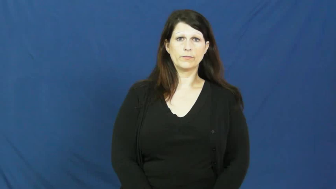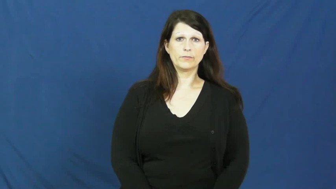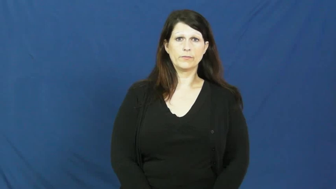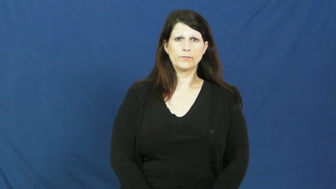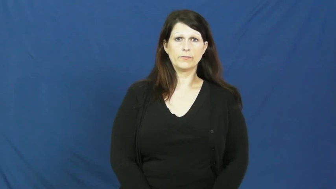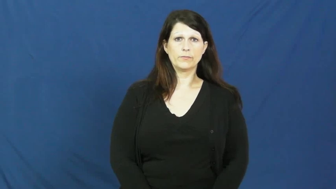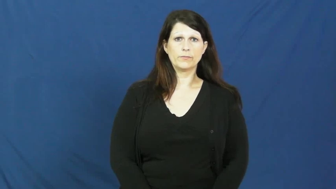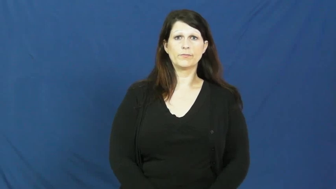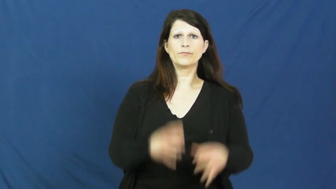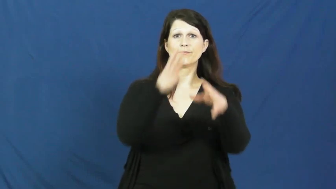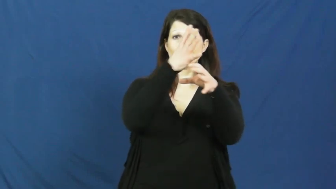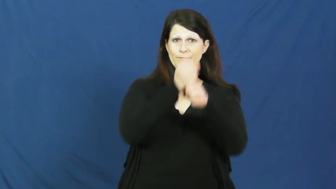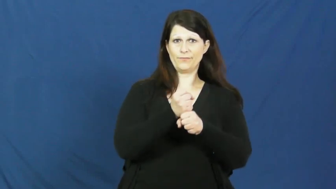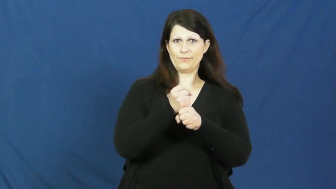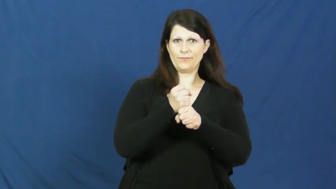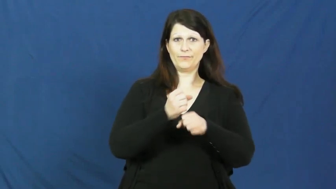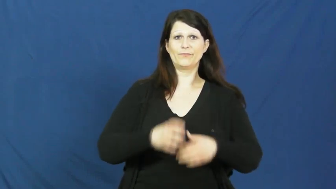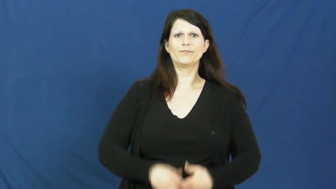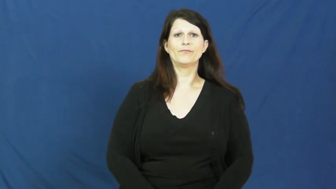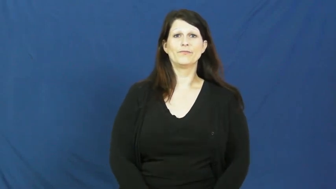obtain,attain,secure,bring in,bring back,collect